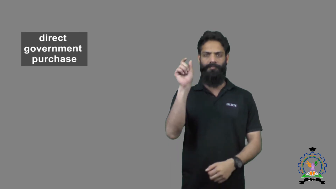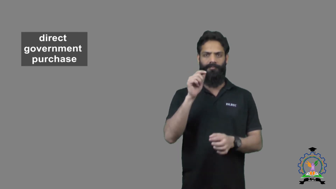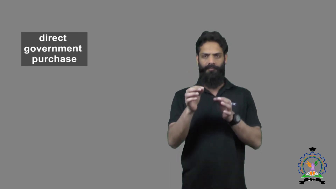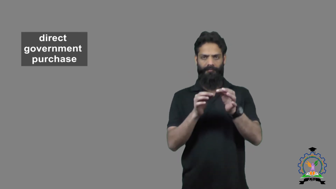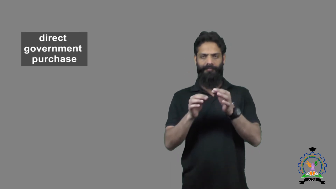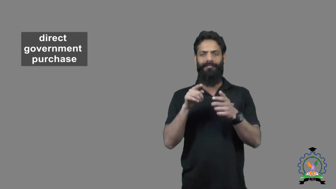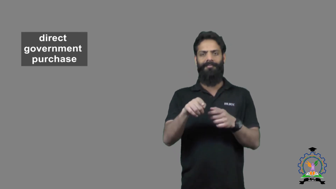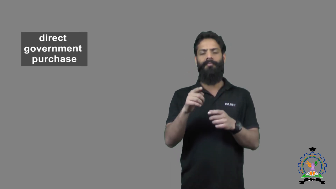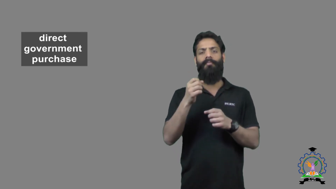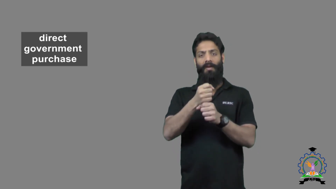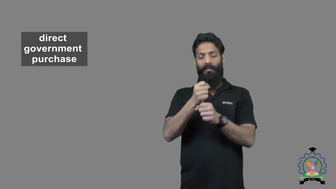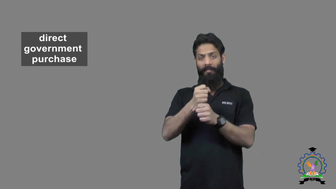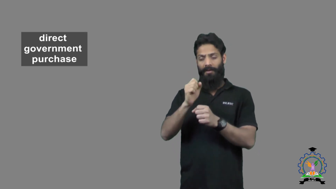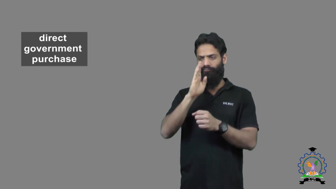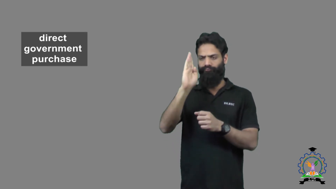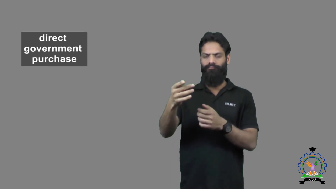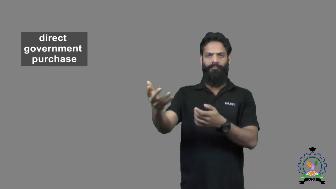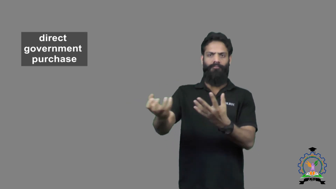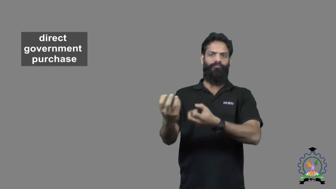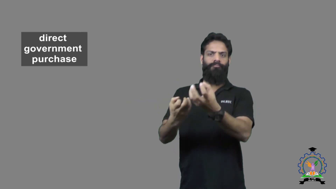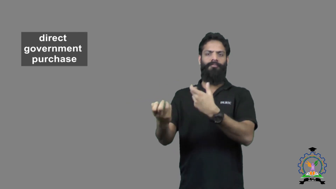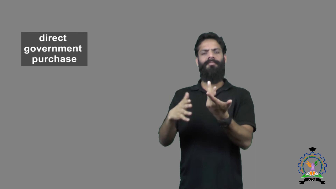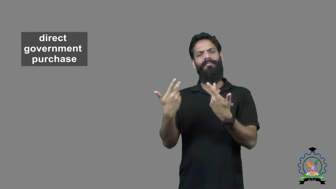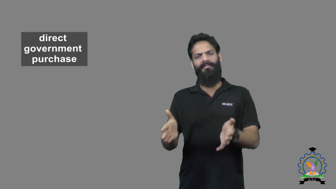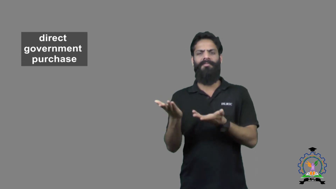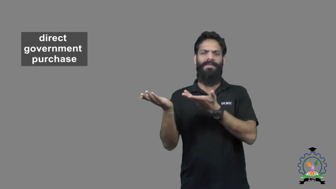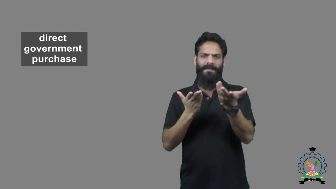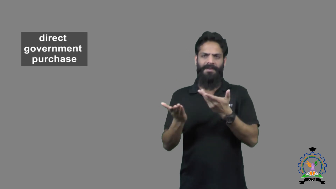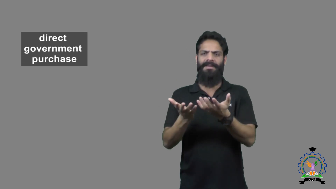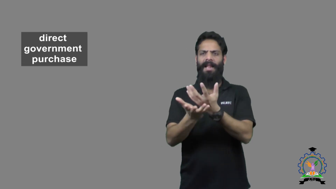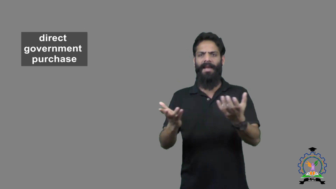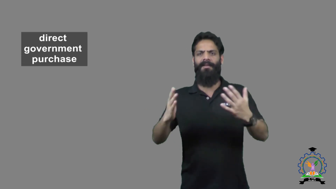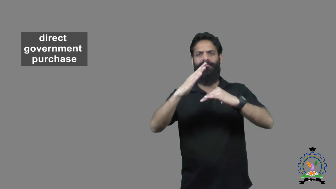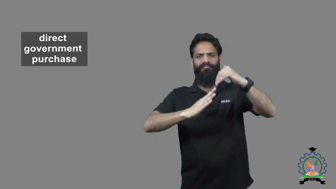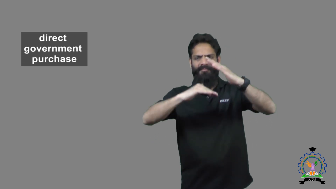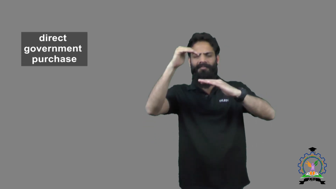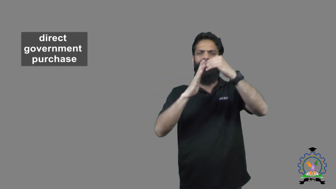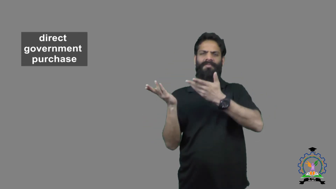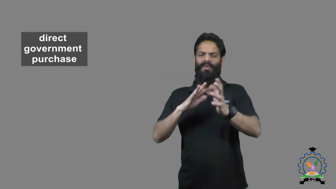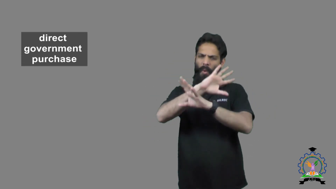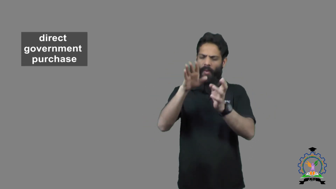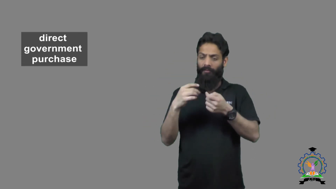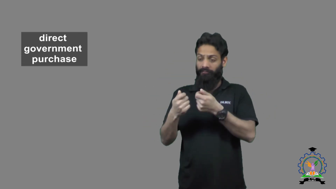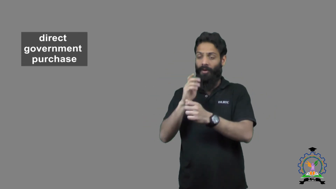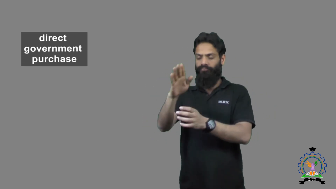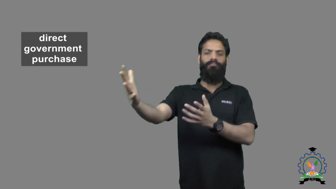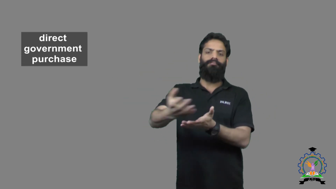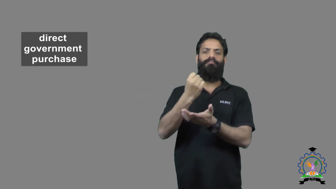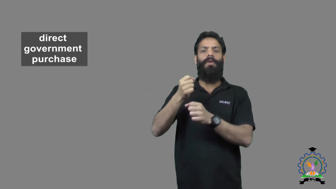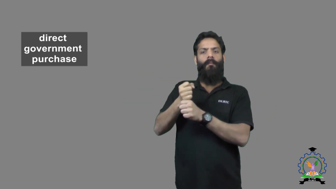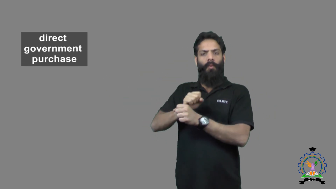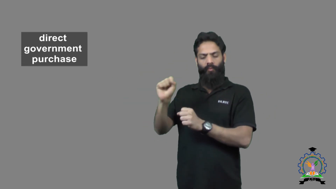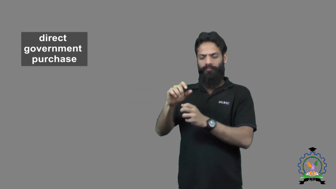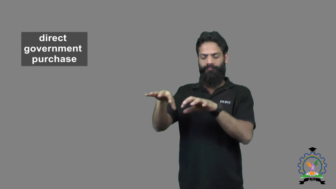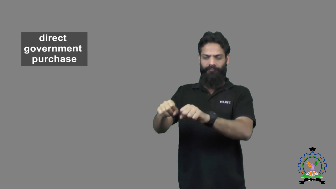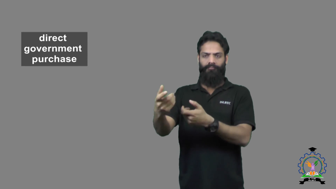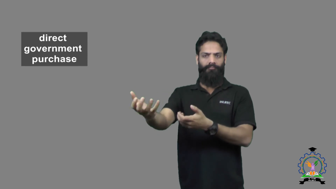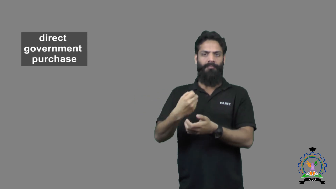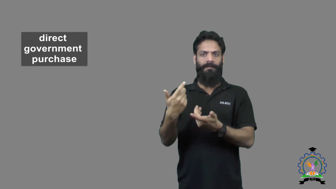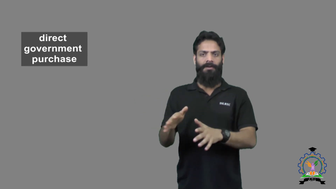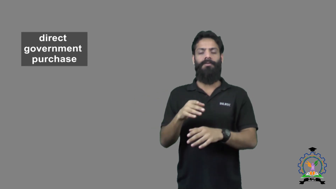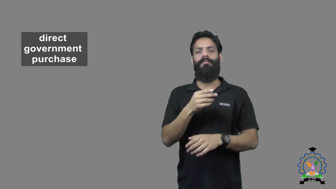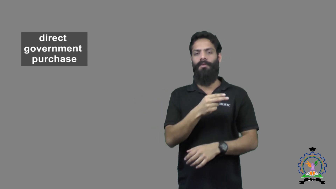direct government purchase